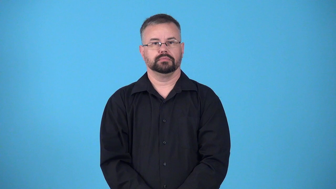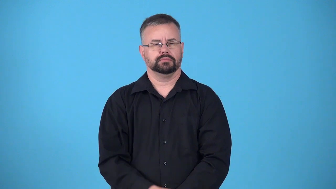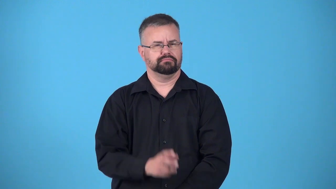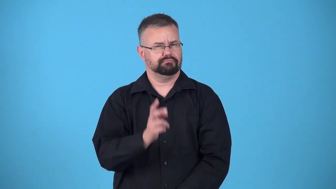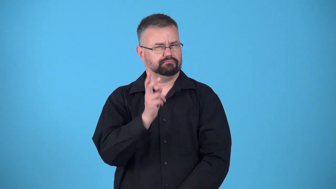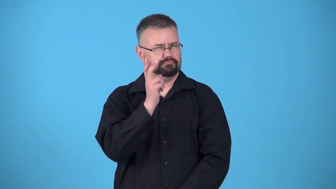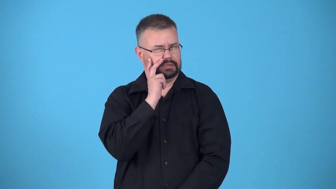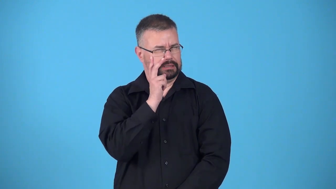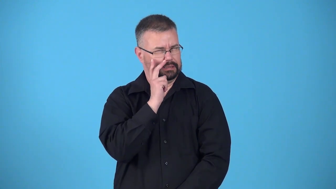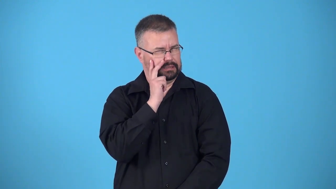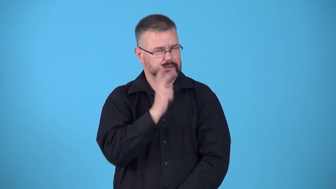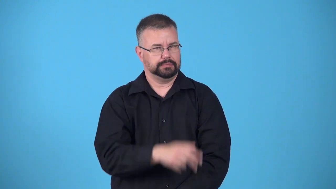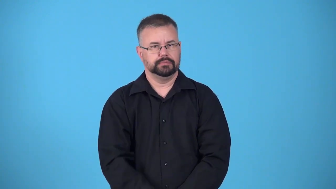see about